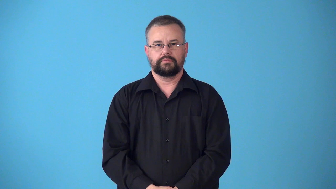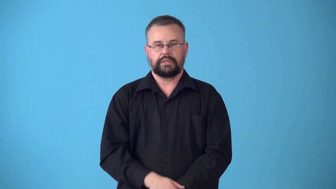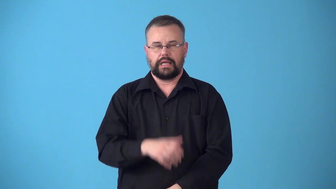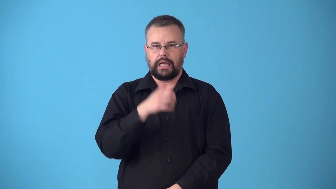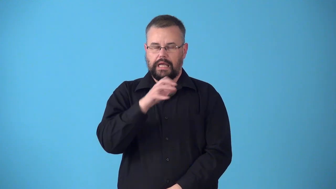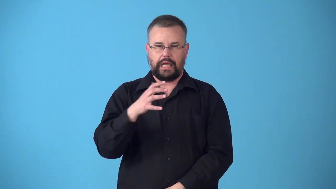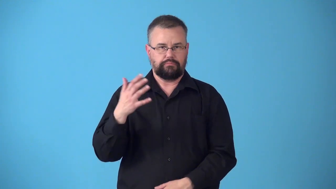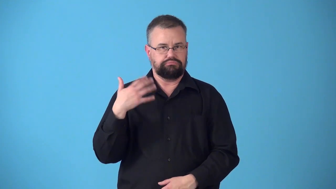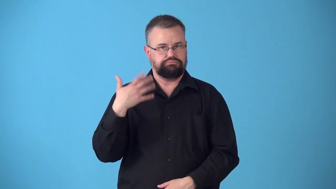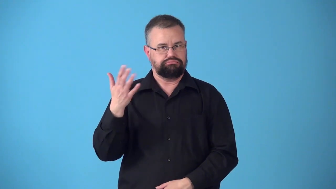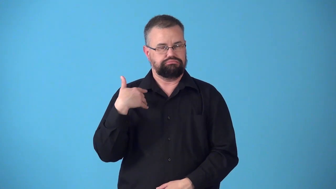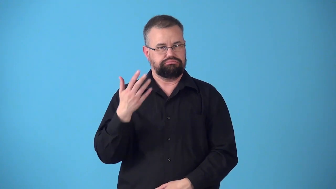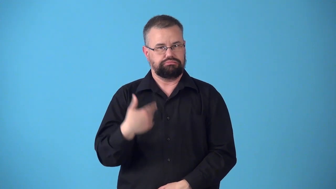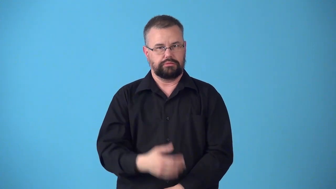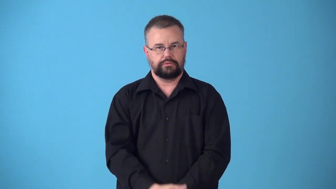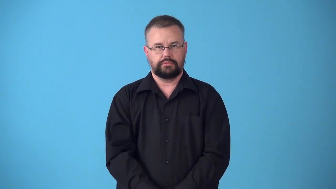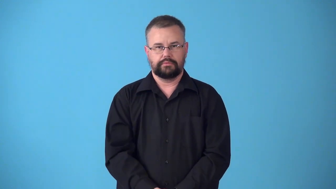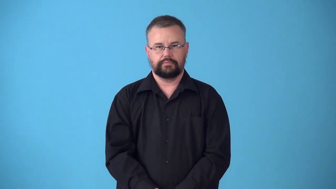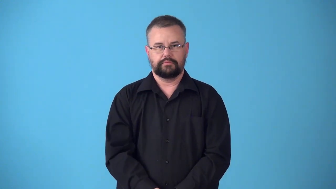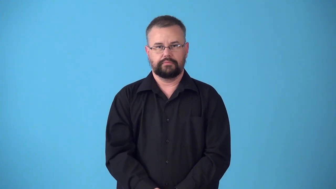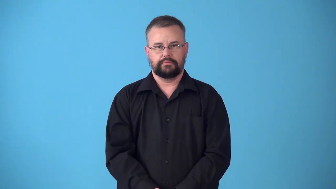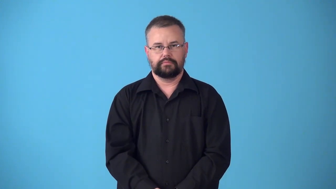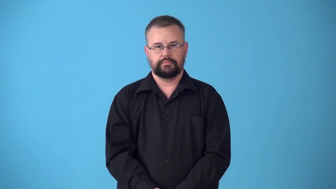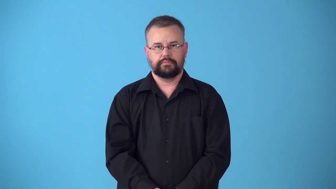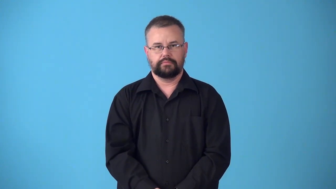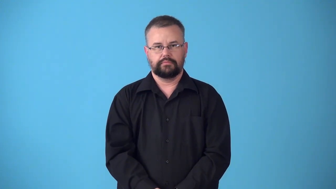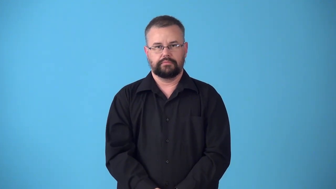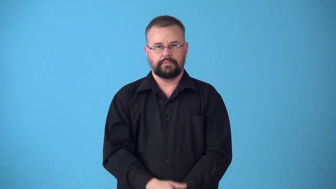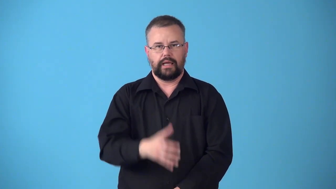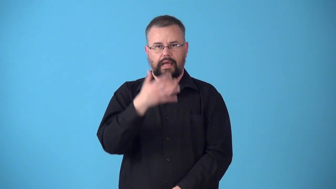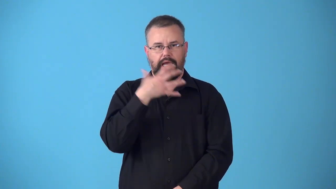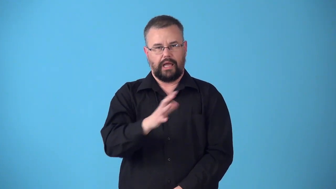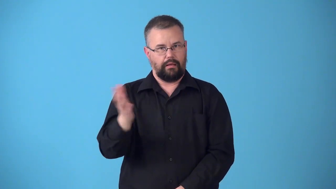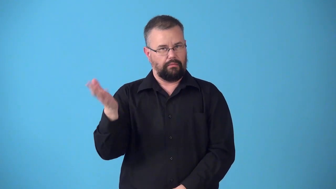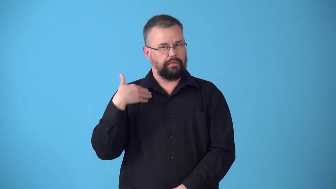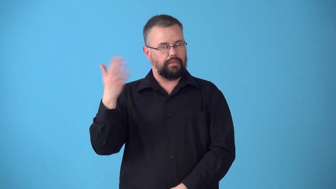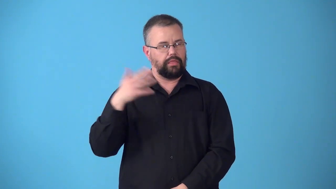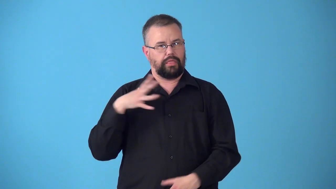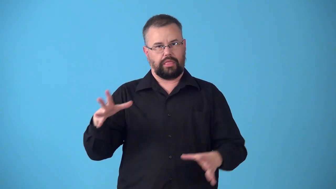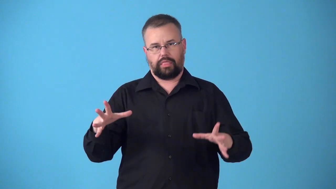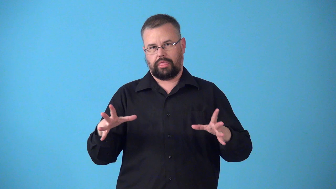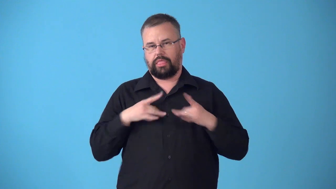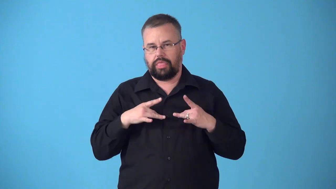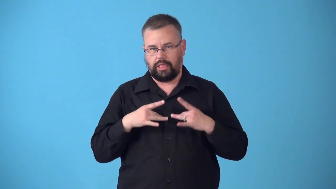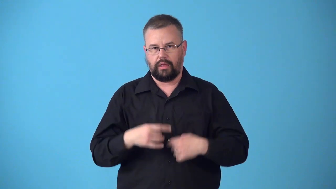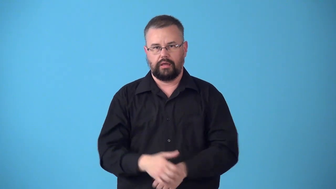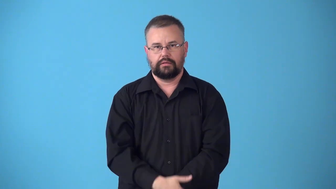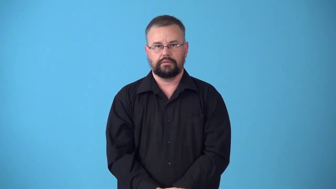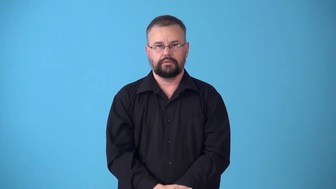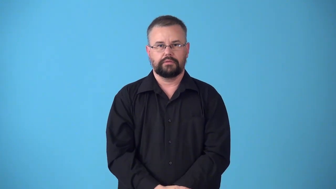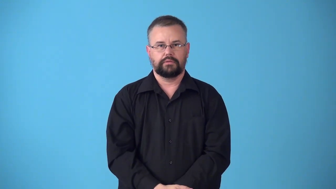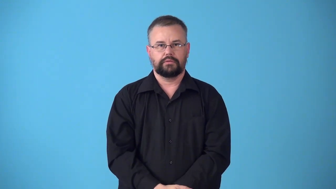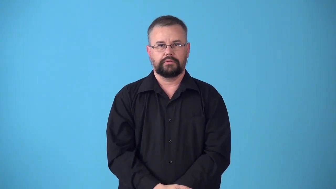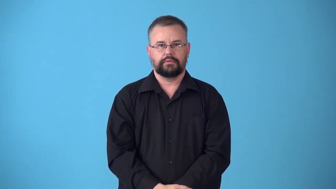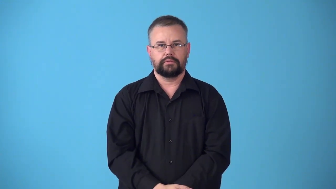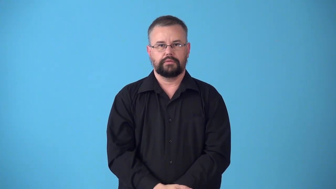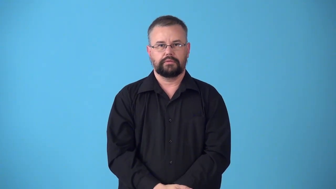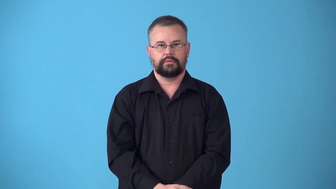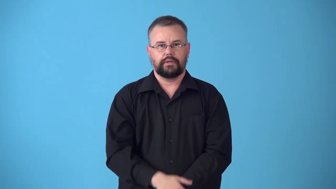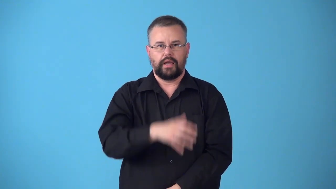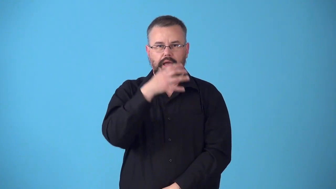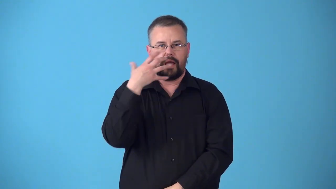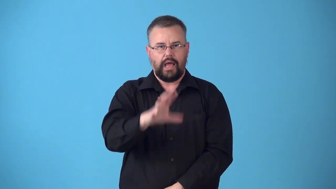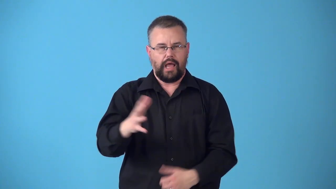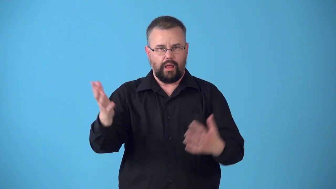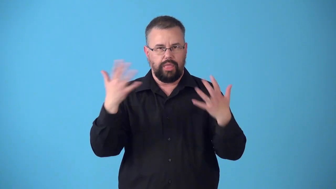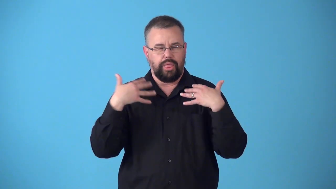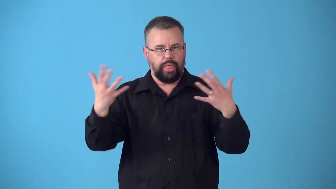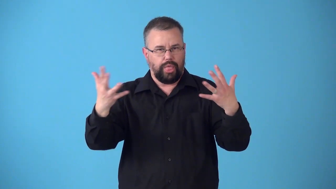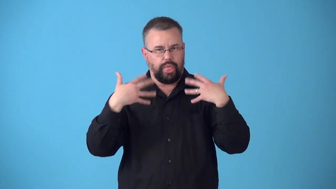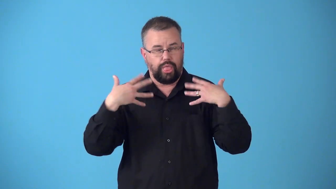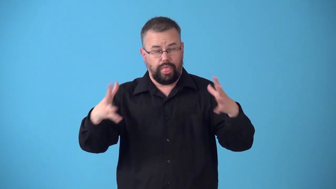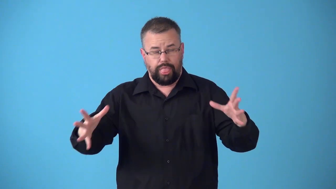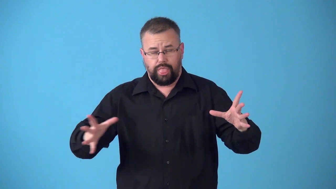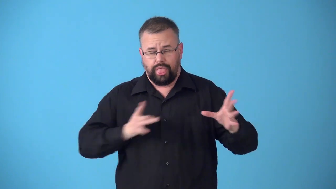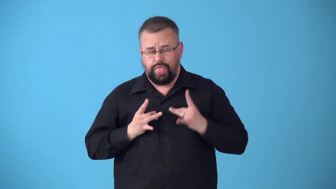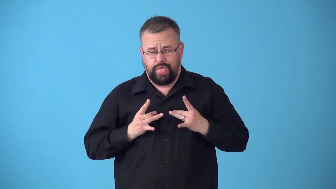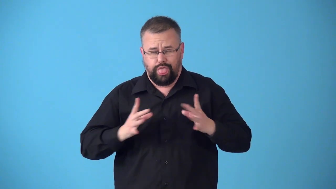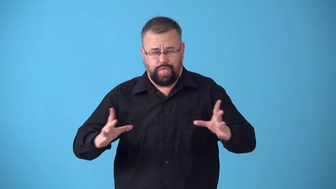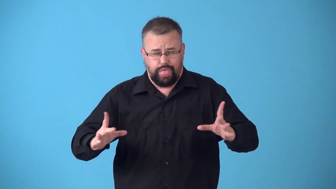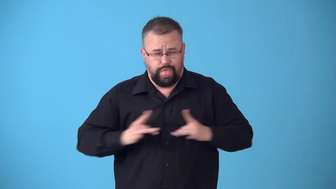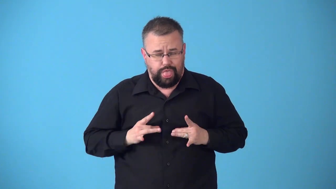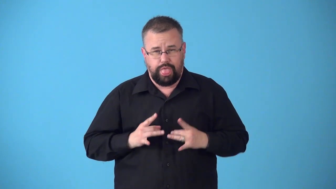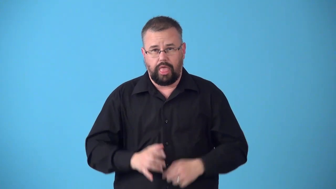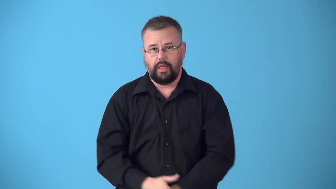sticky,stickier,stickiest